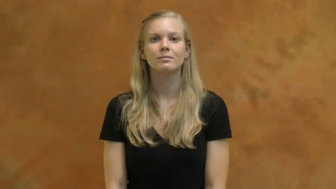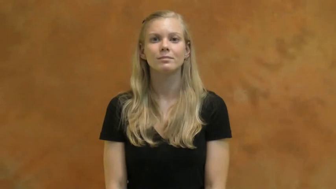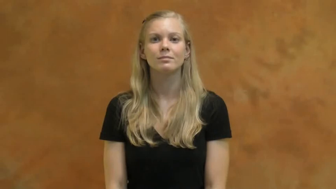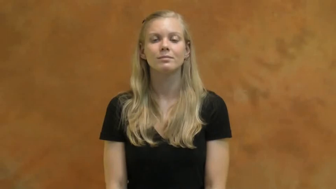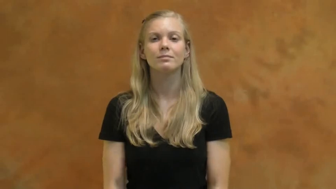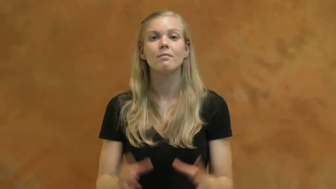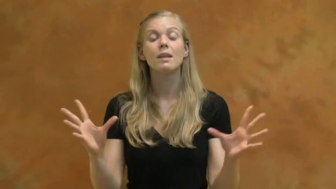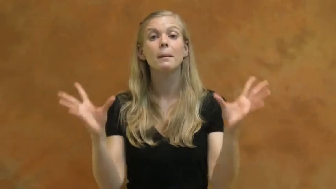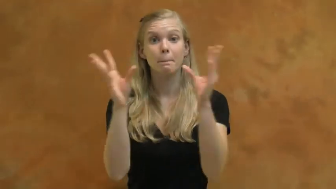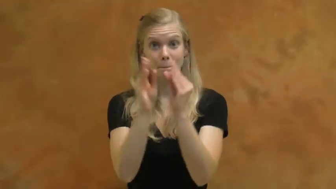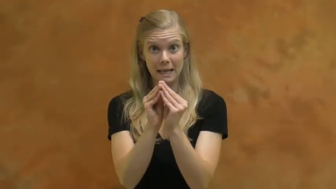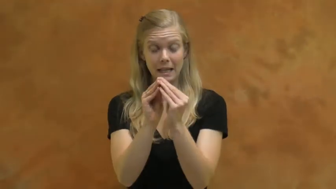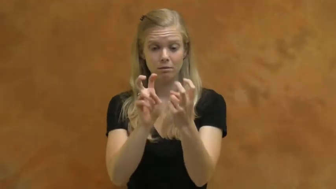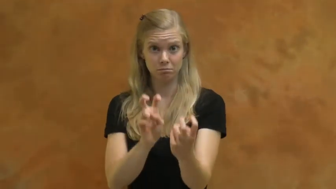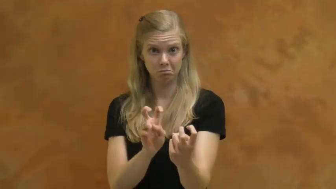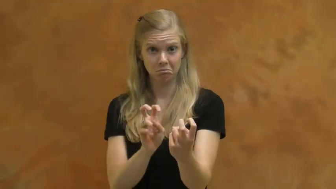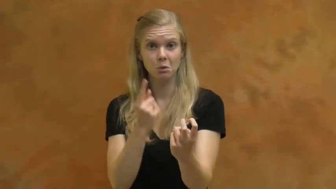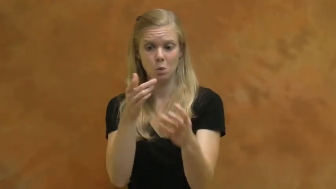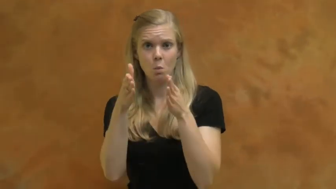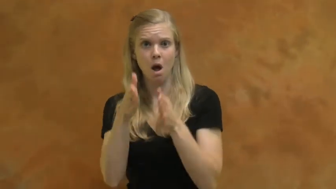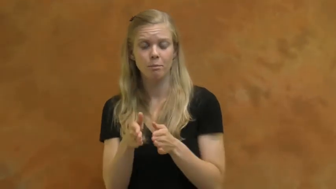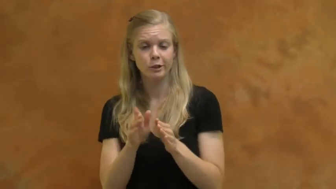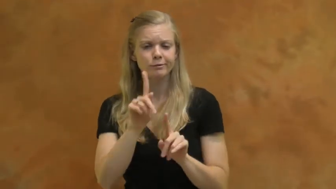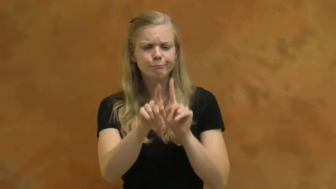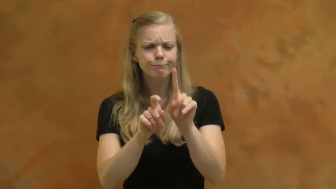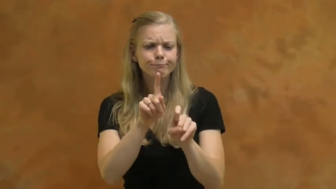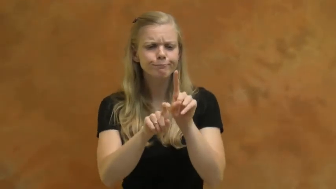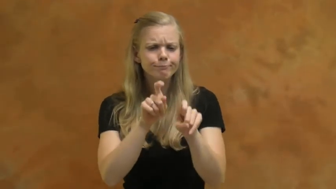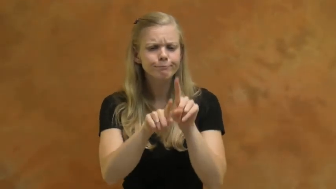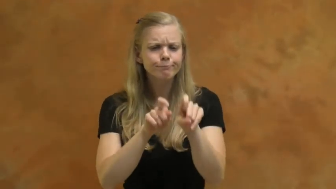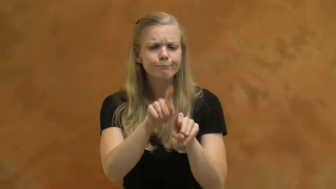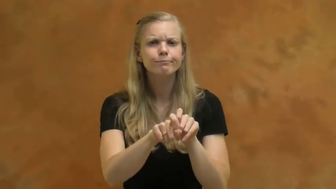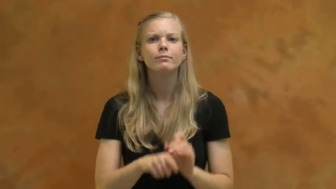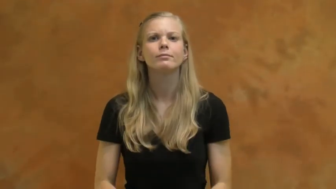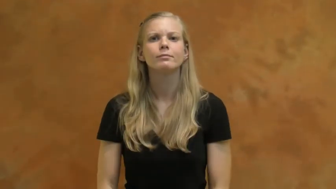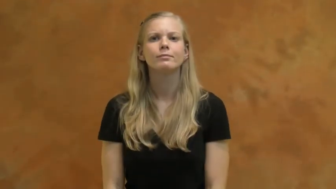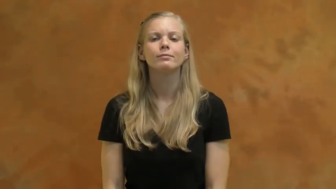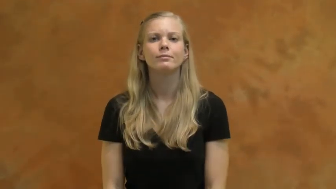interview